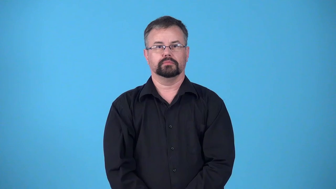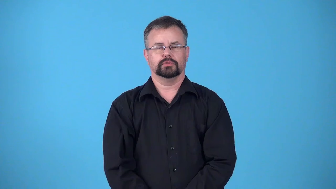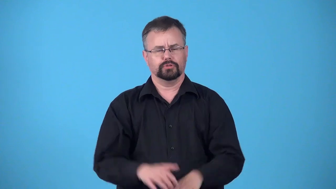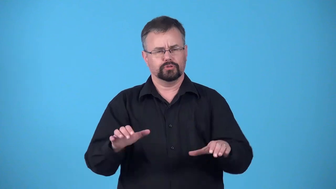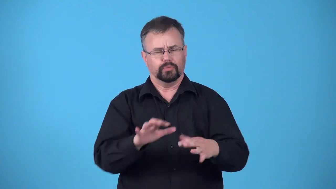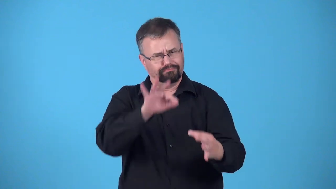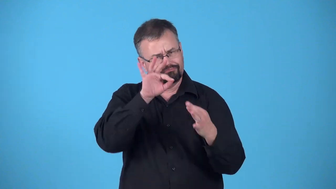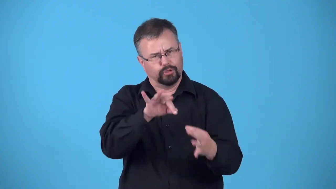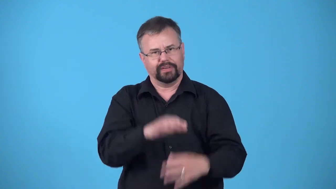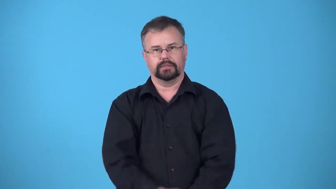clinical